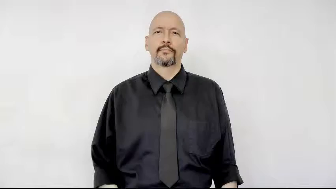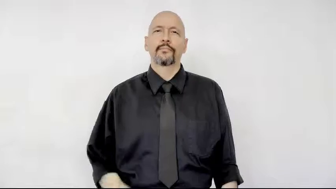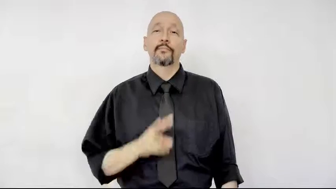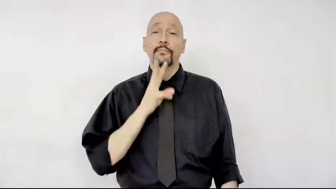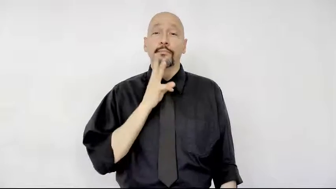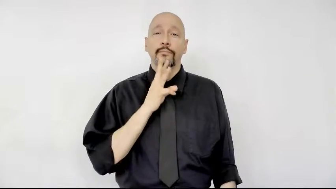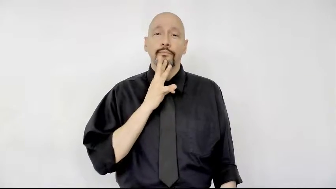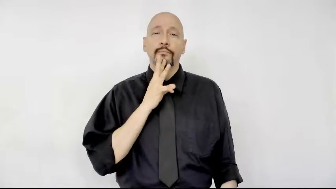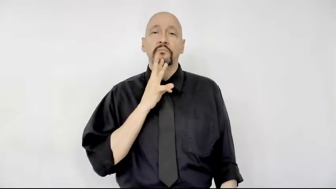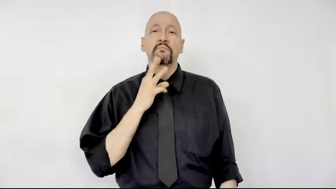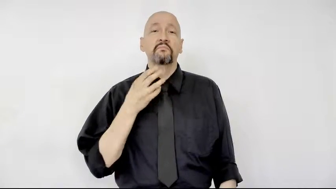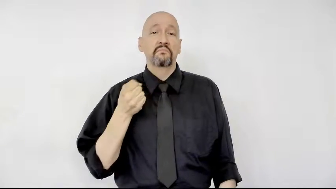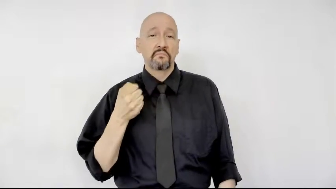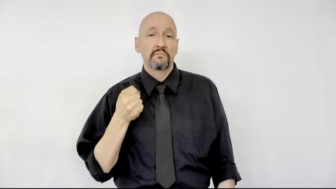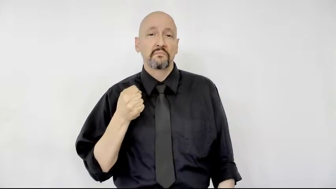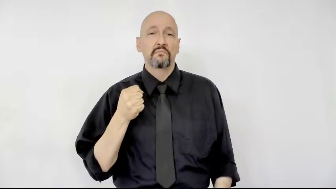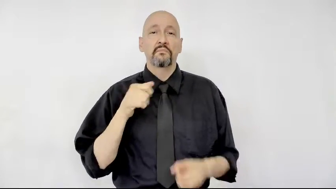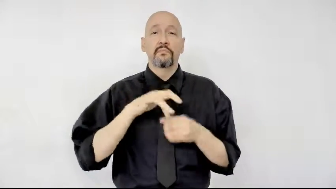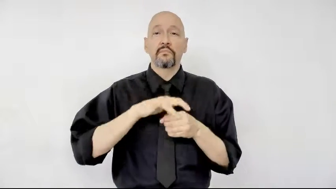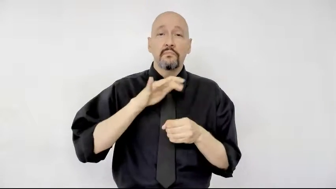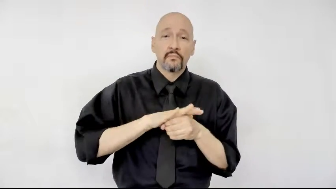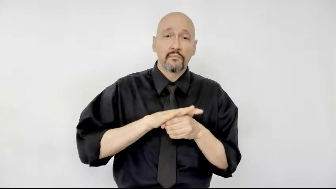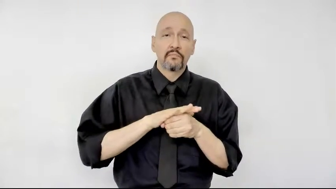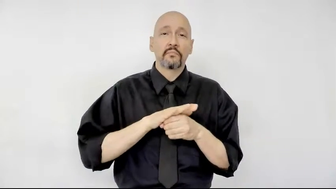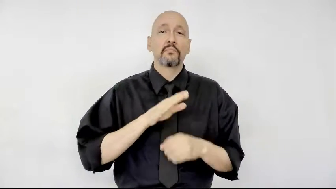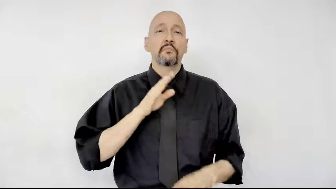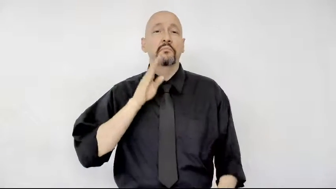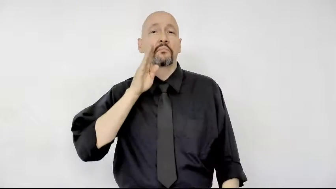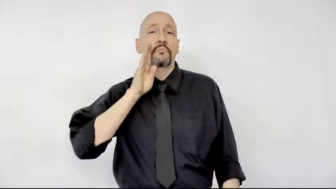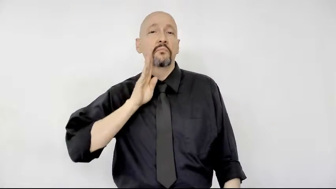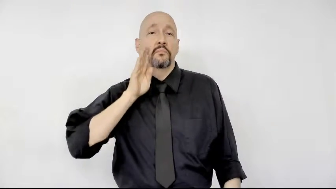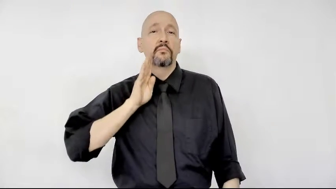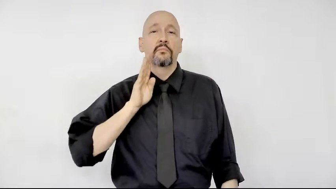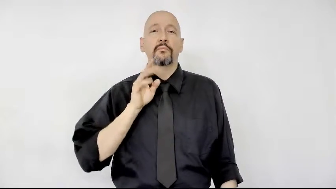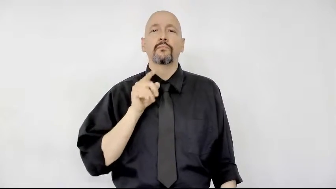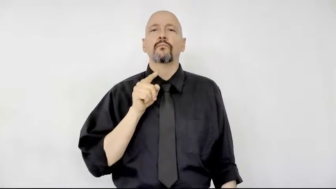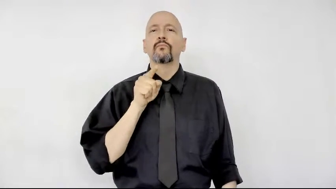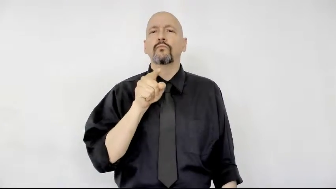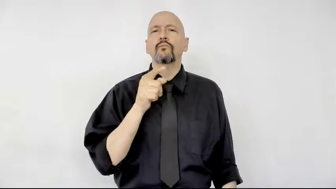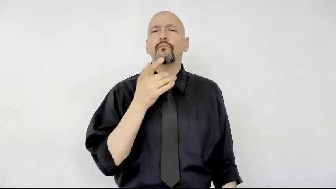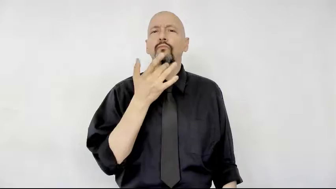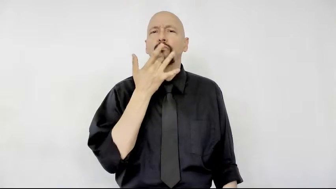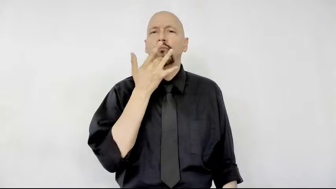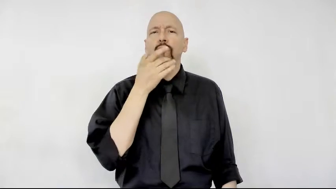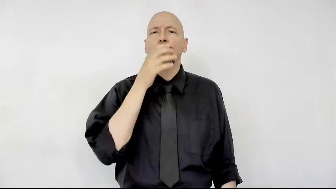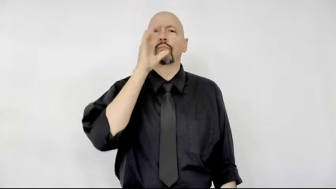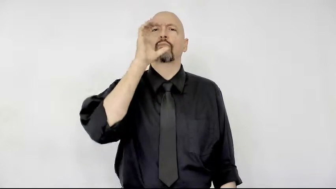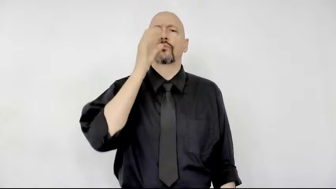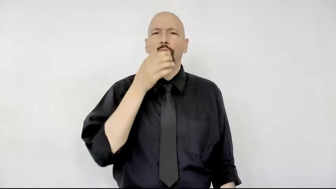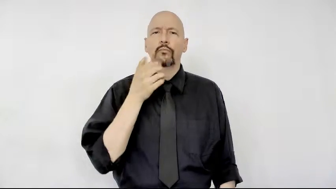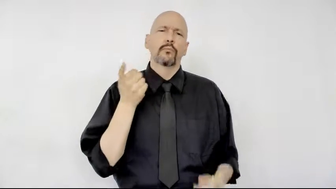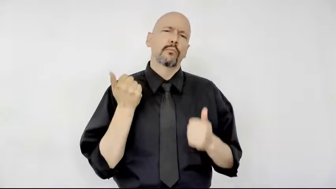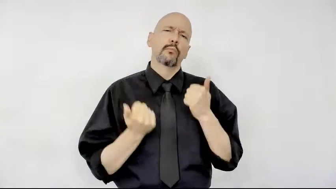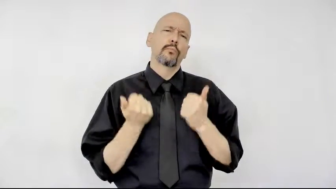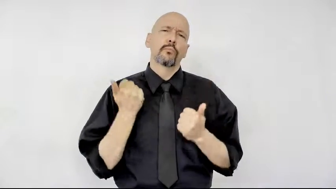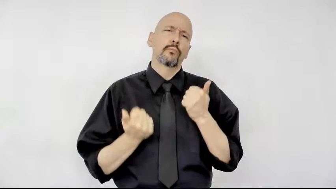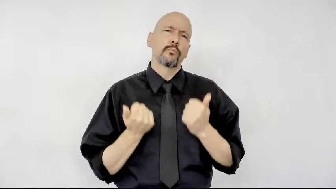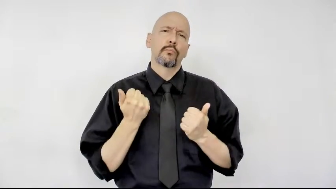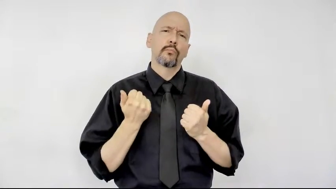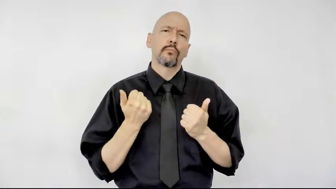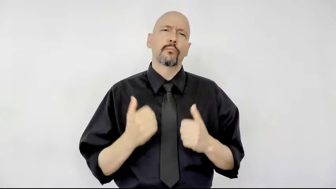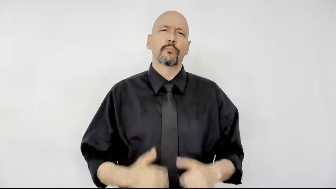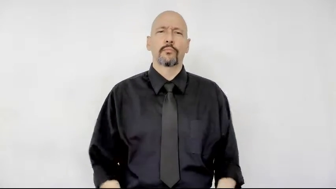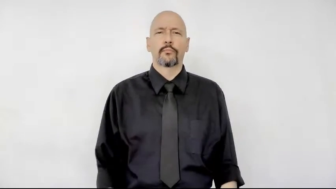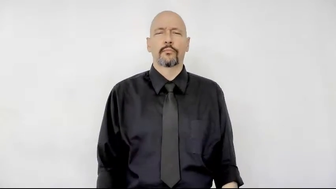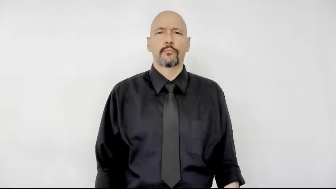WATER, MILK, POP, BEER, YOU PREFER DRINK WHICH?